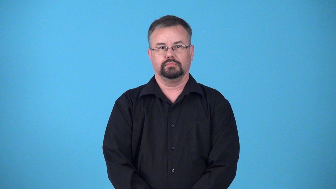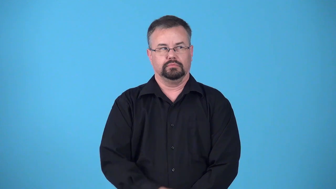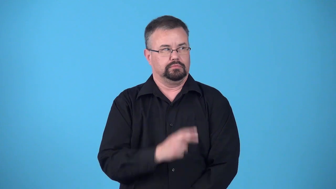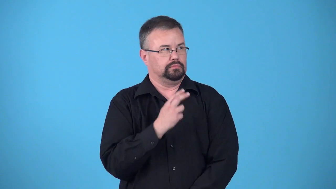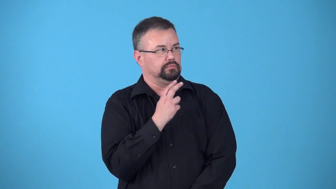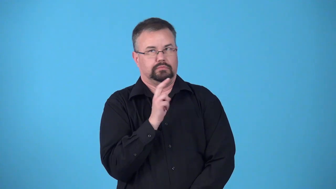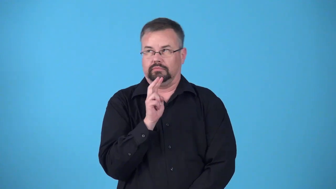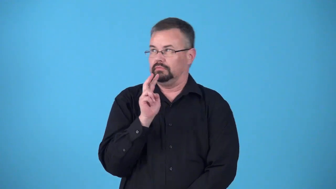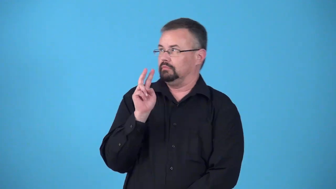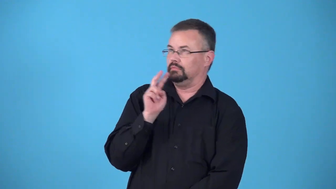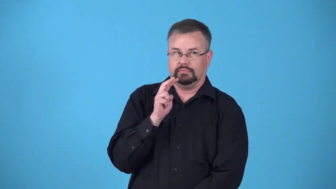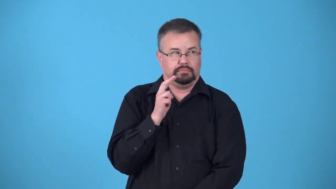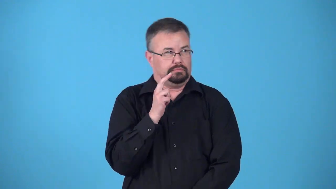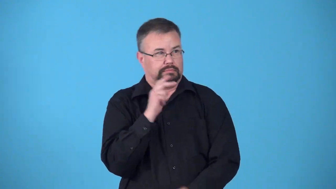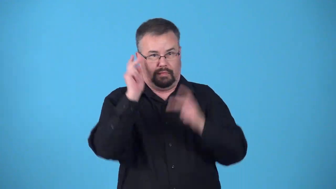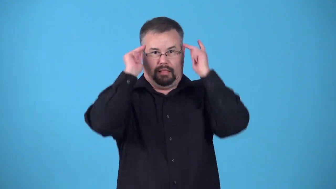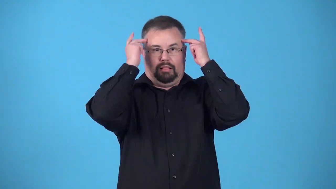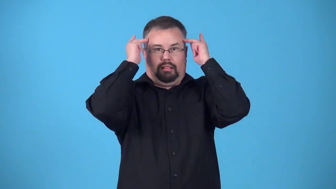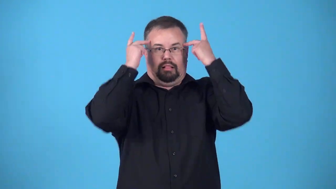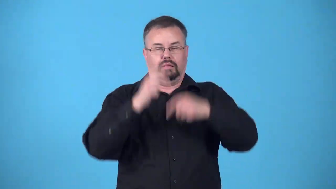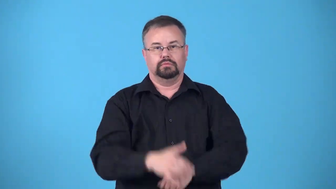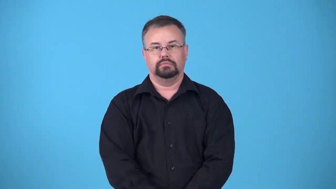look over your shoulder